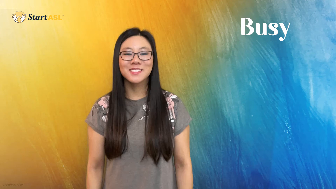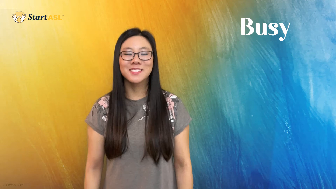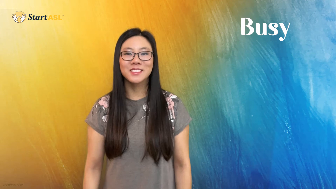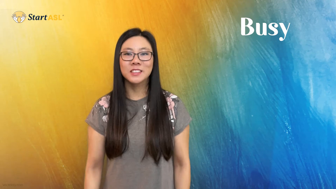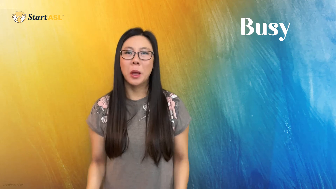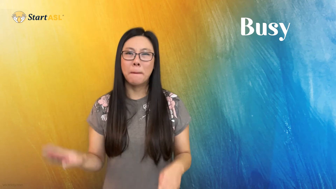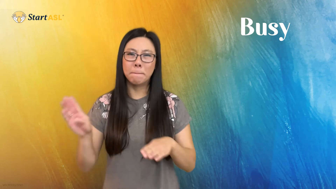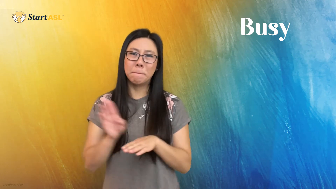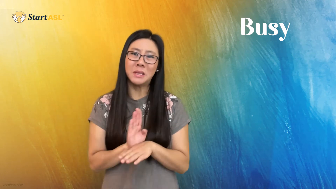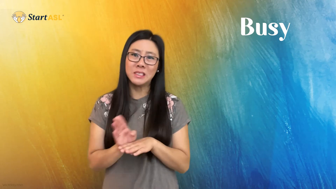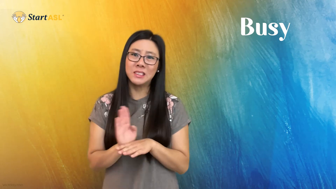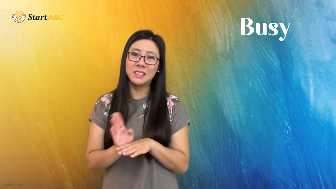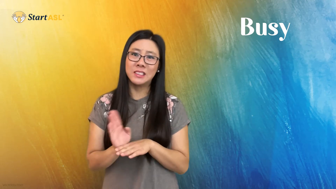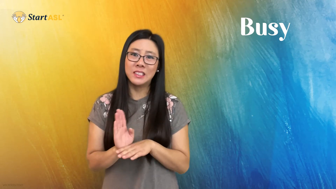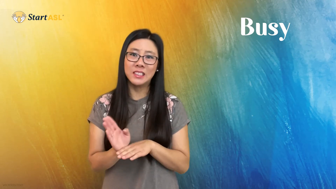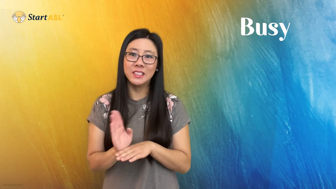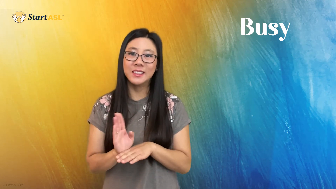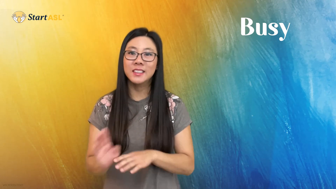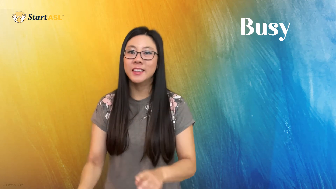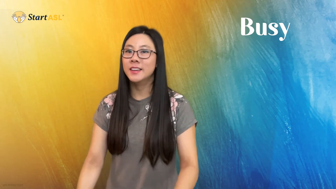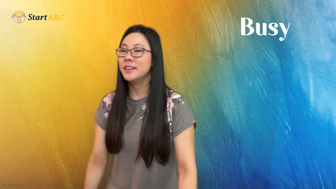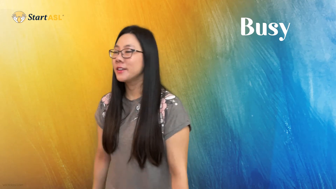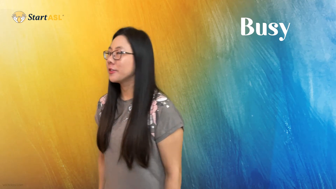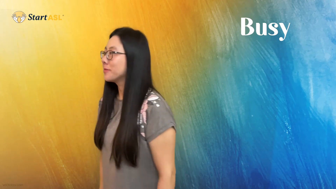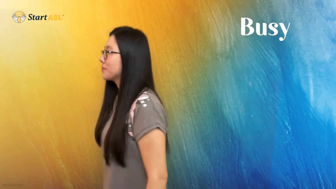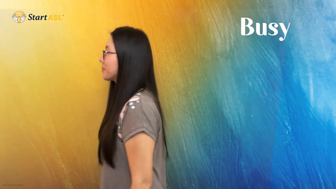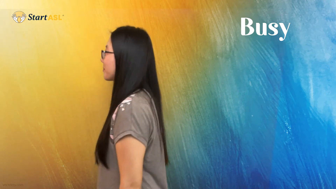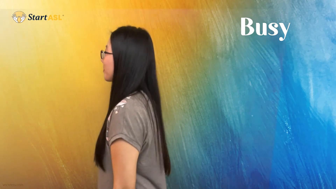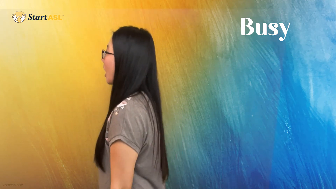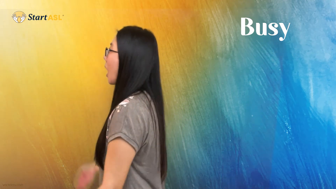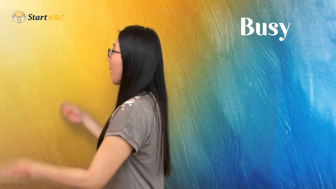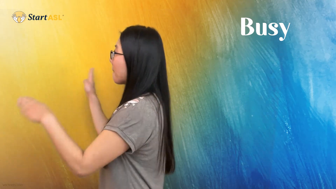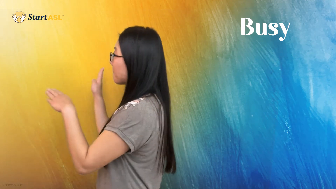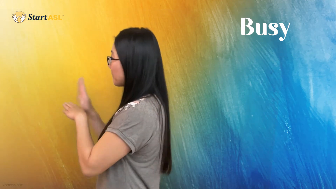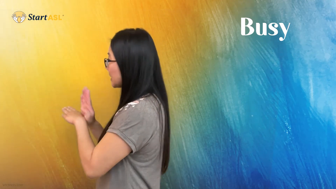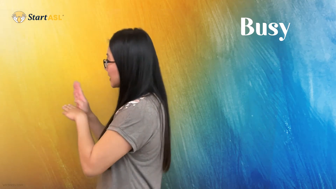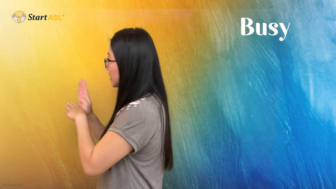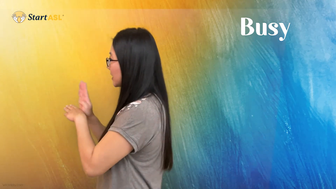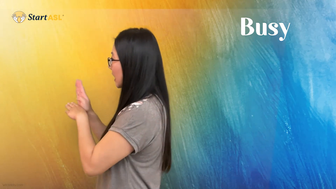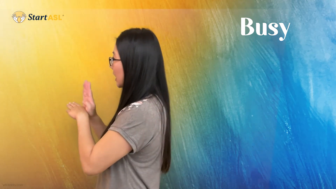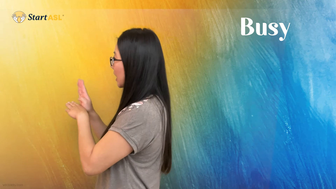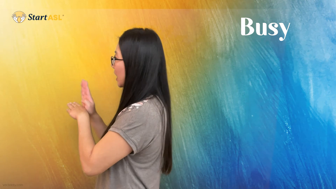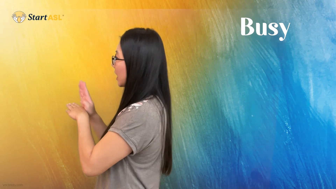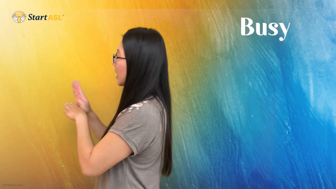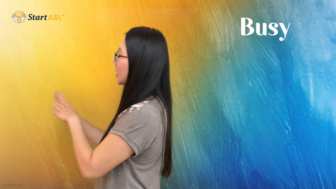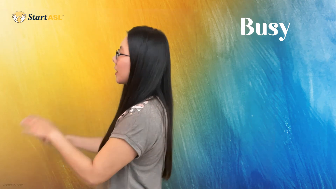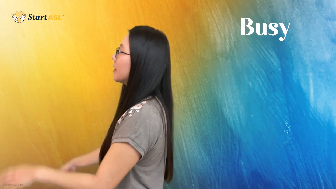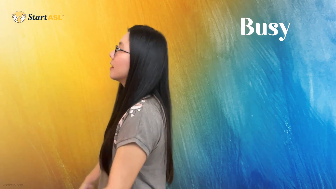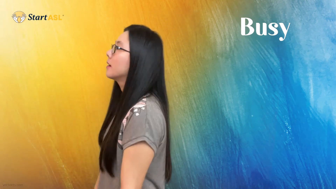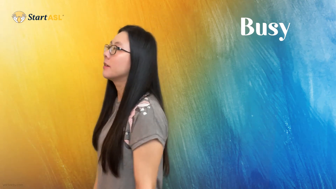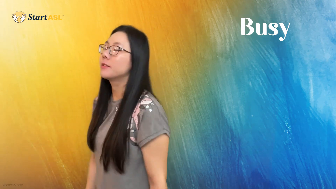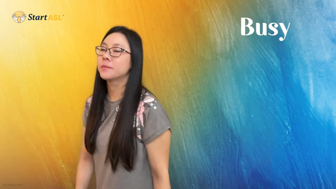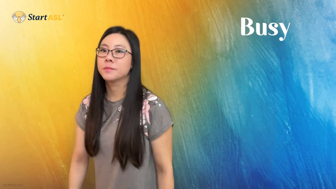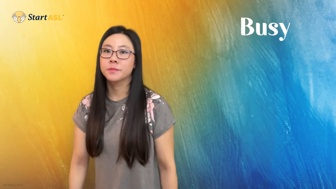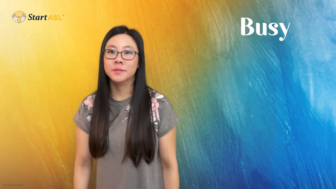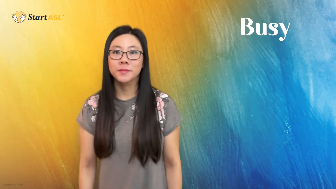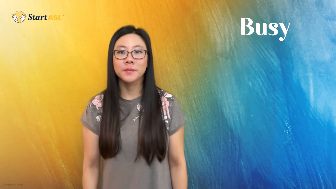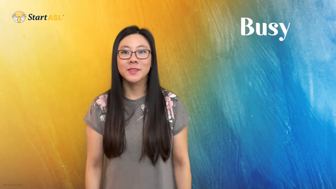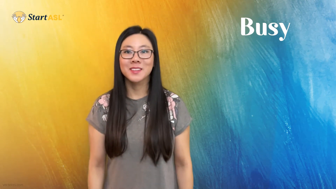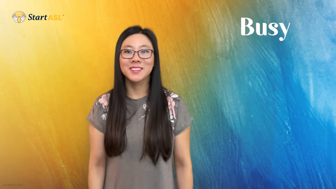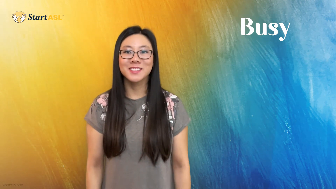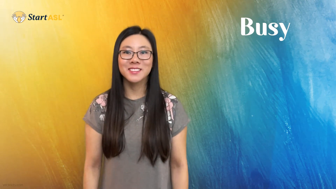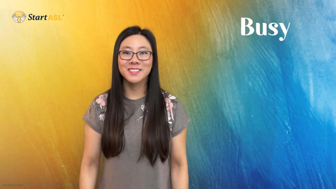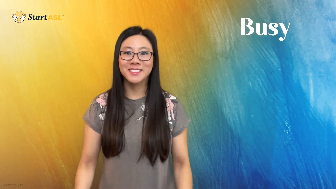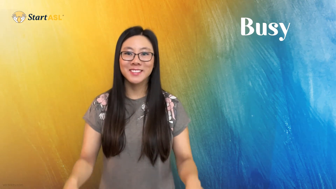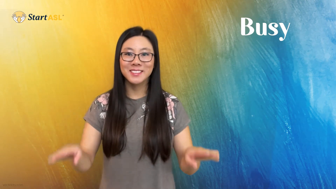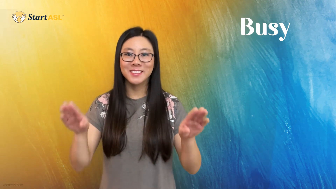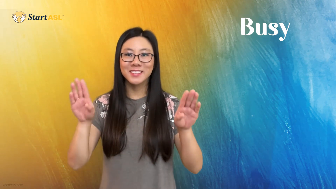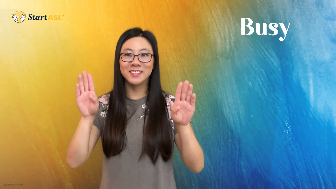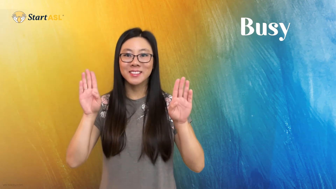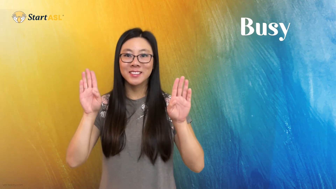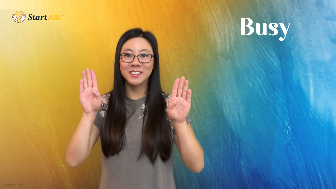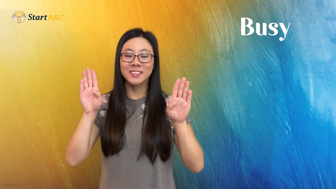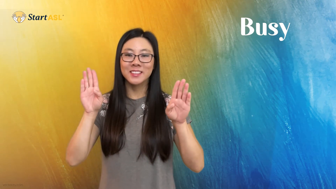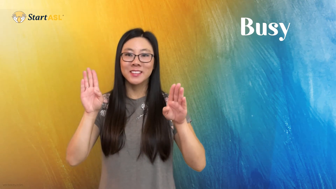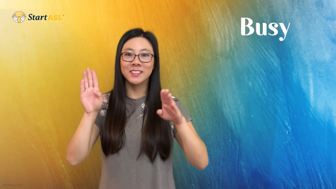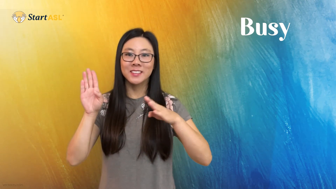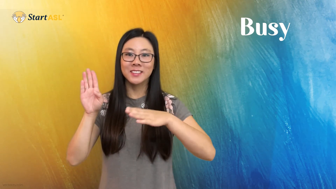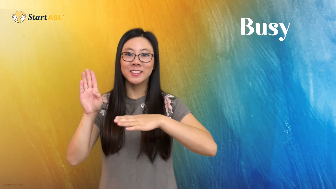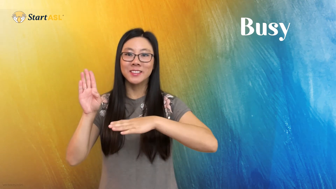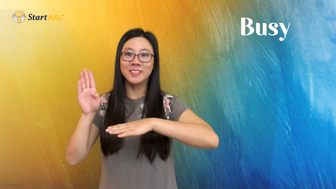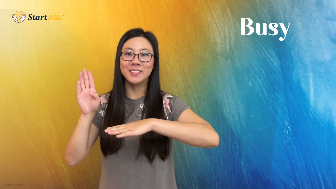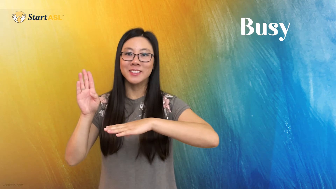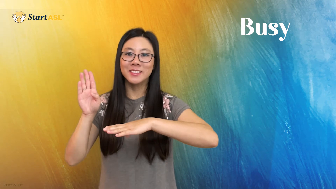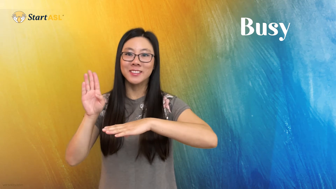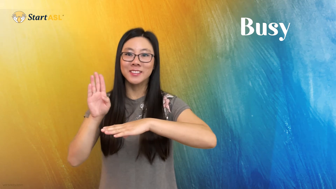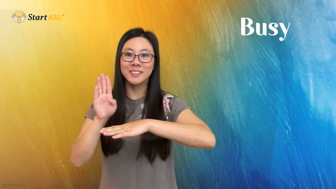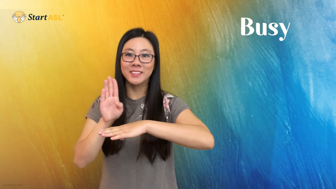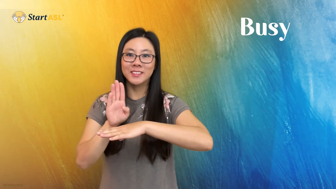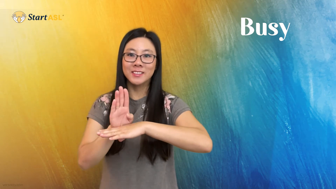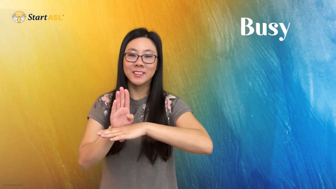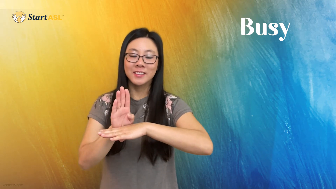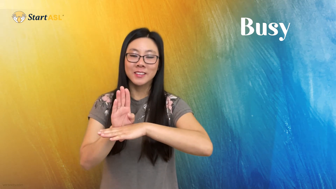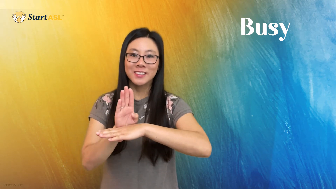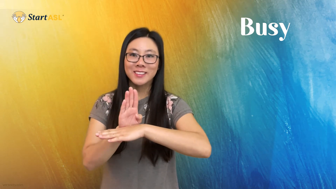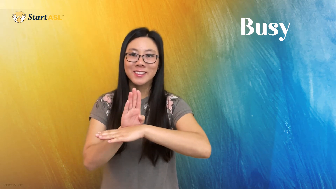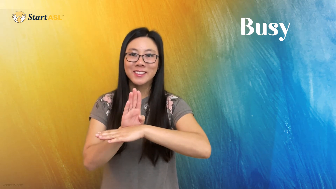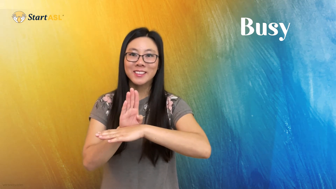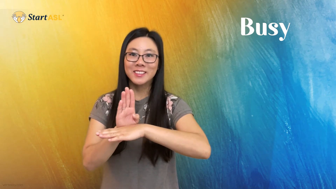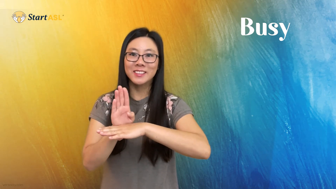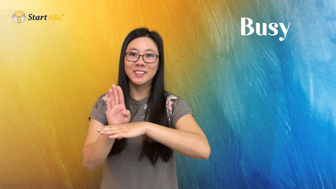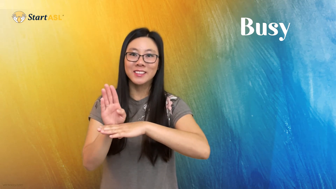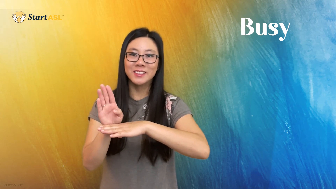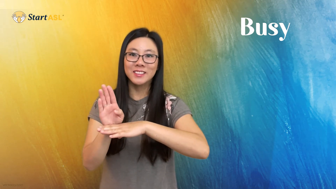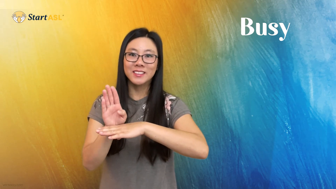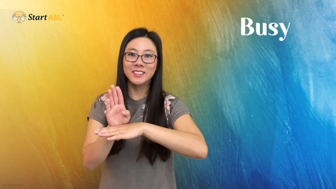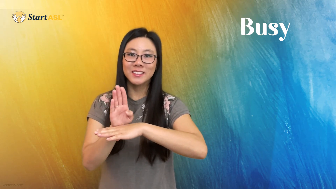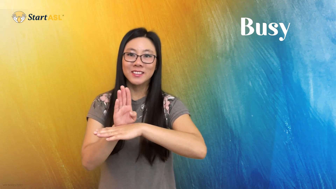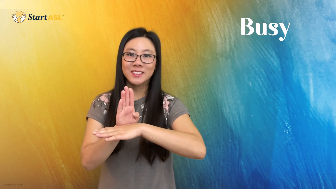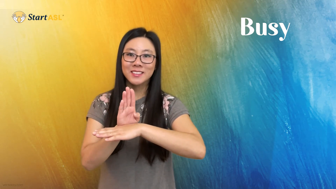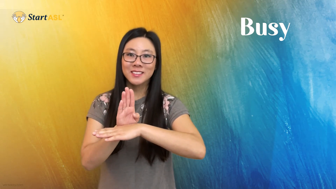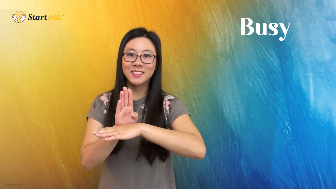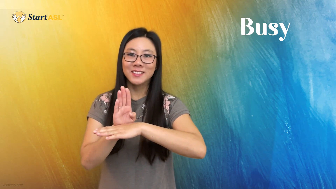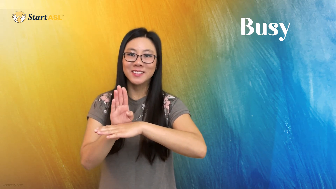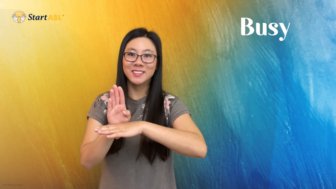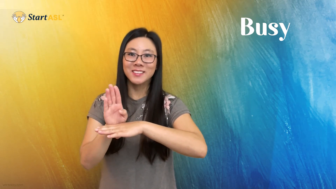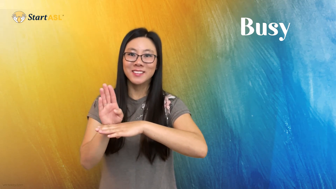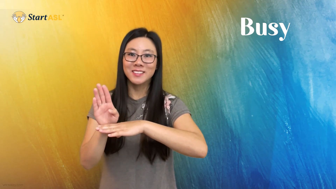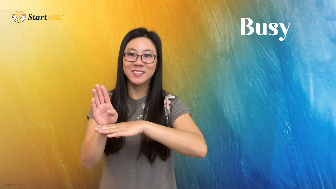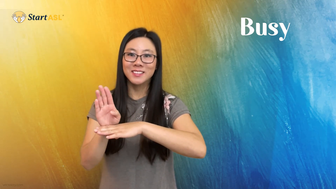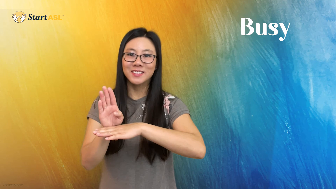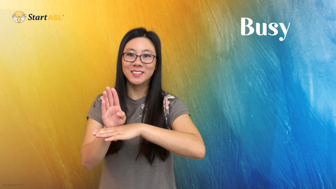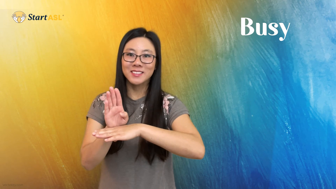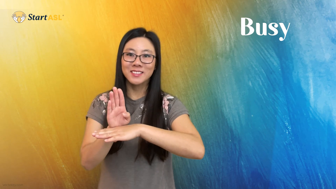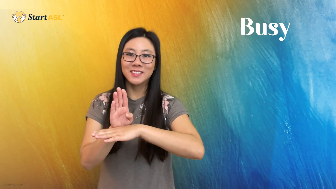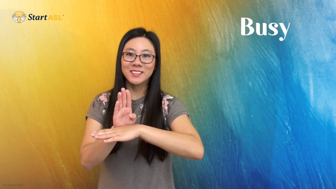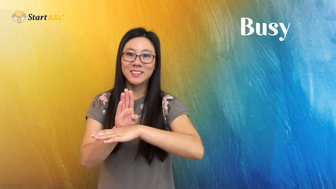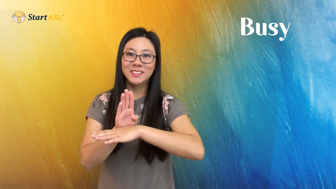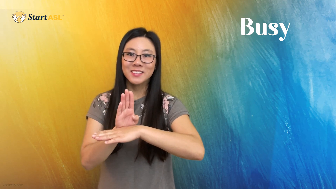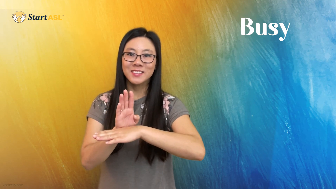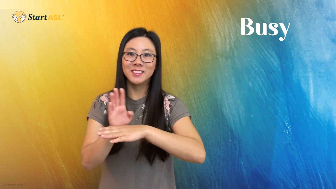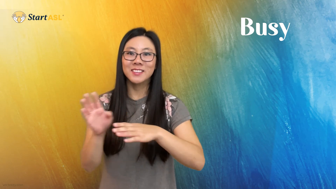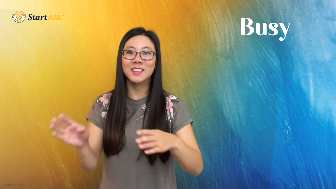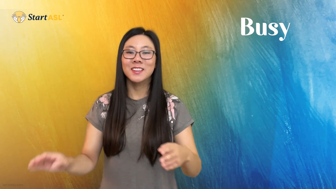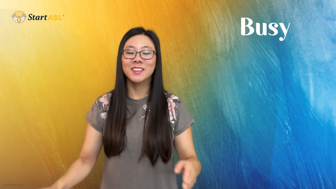BUSY